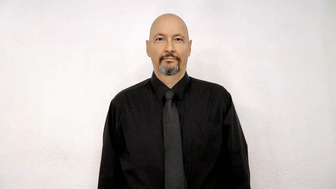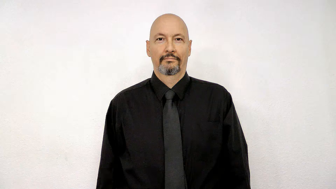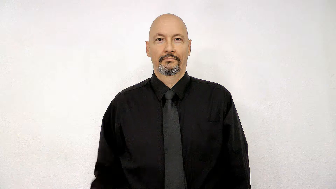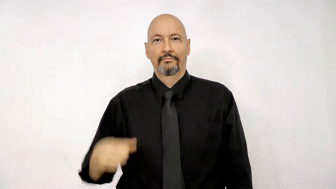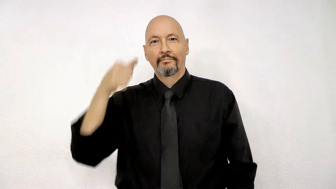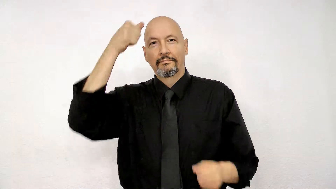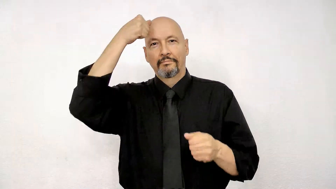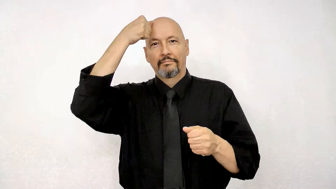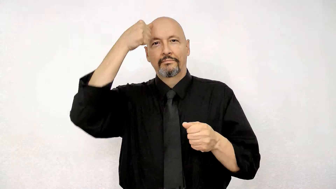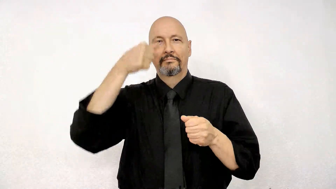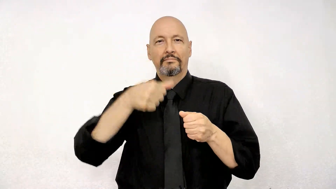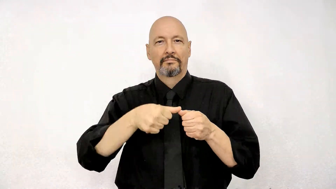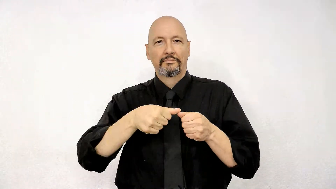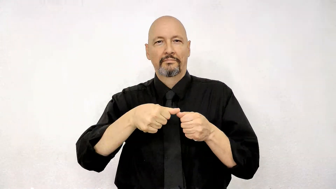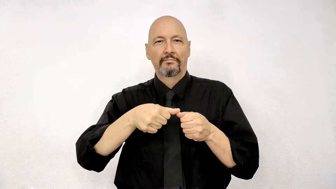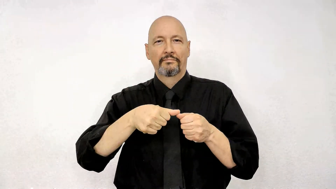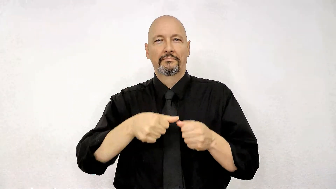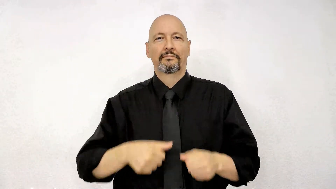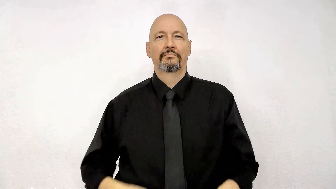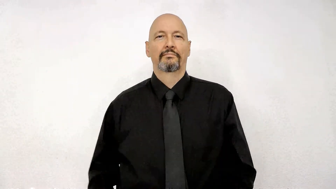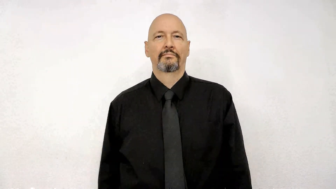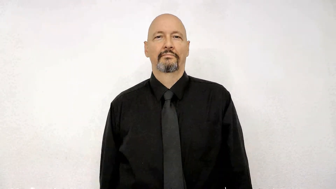remind remember